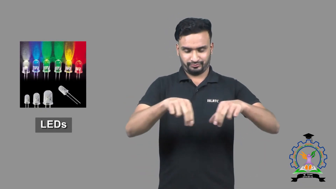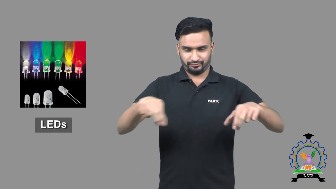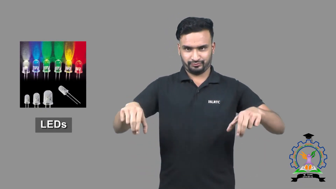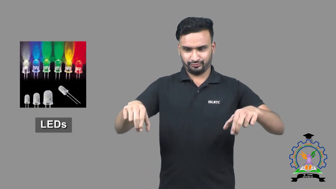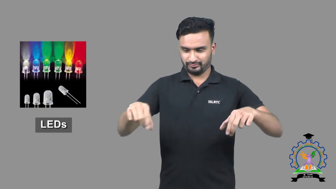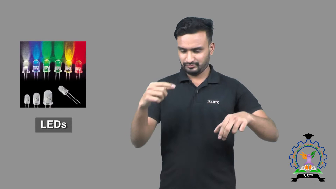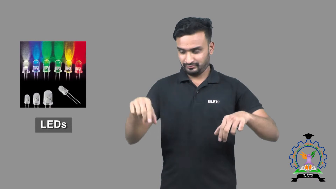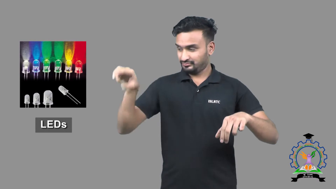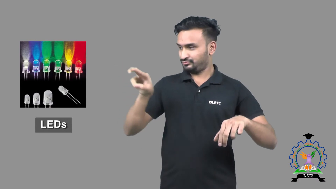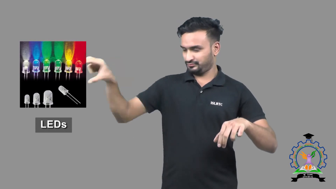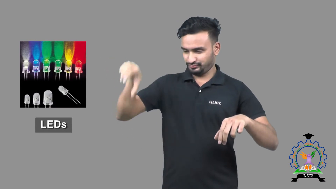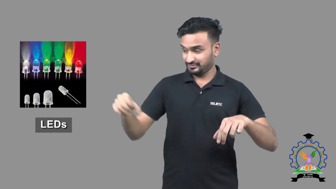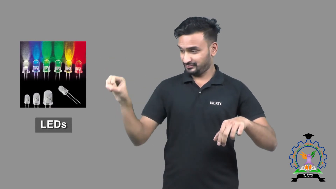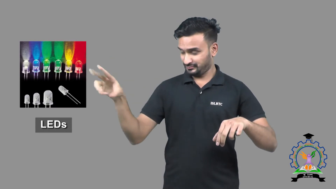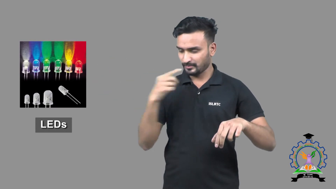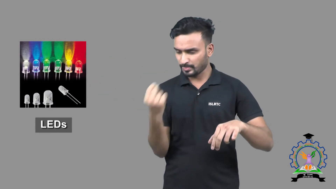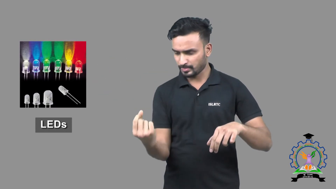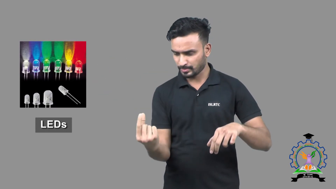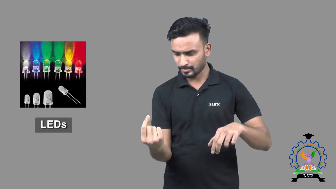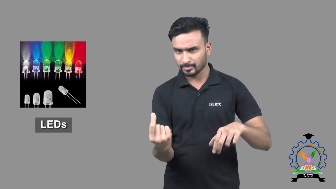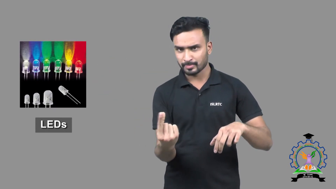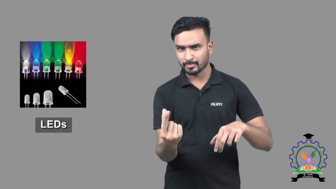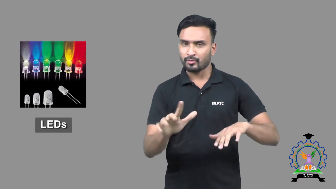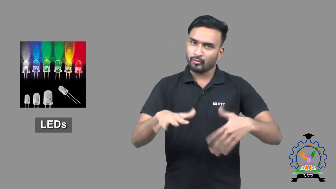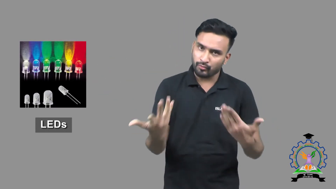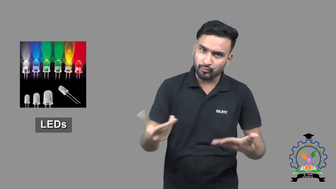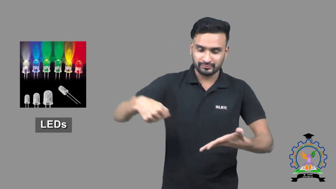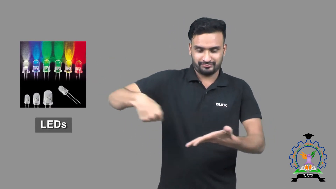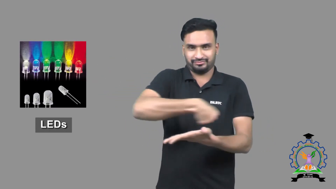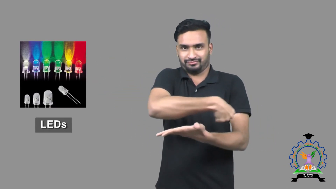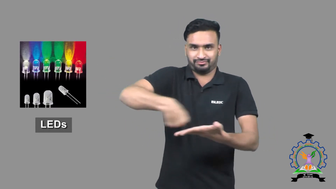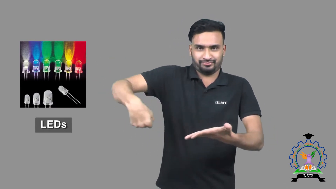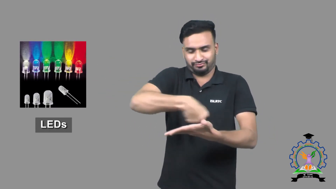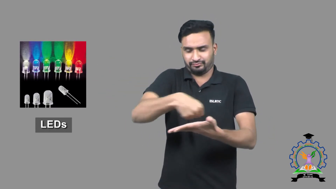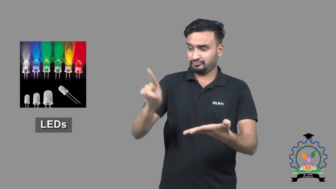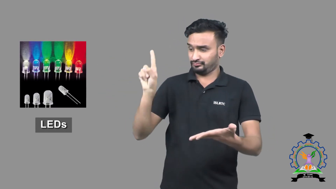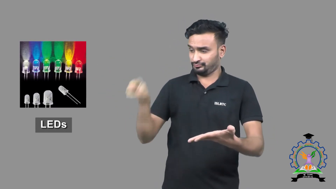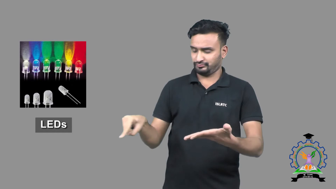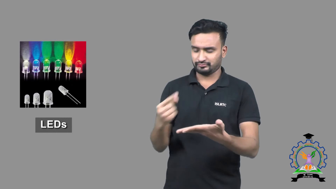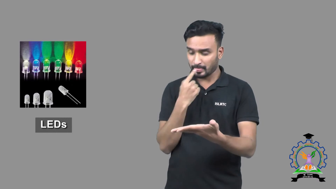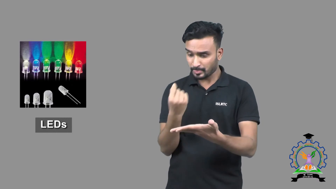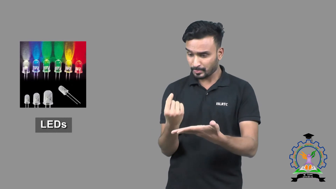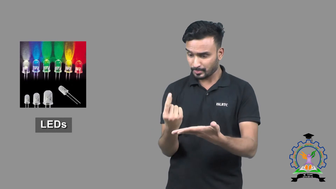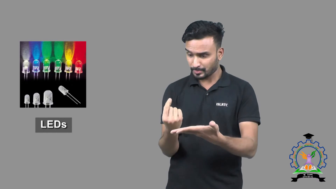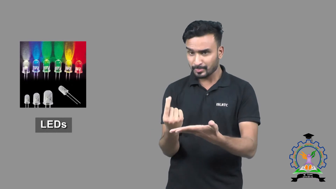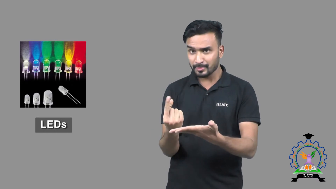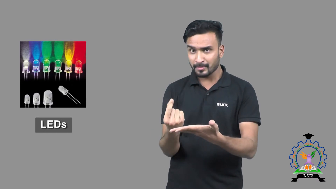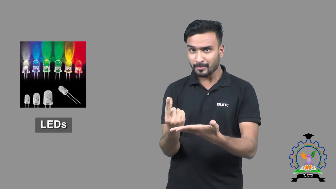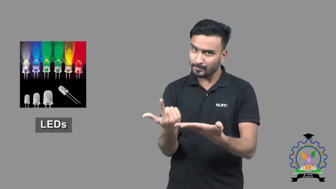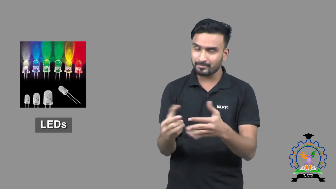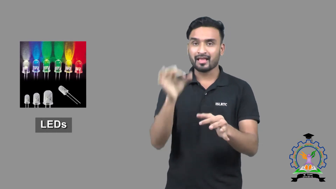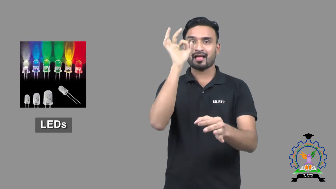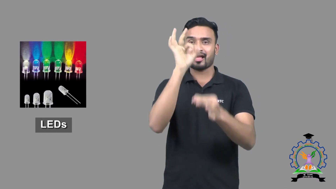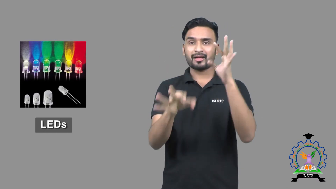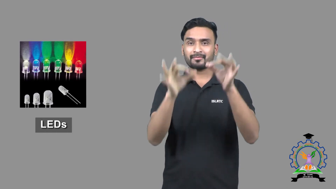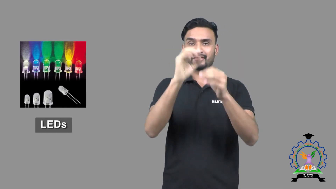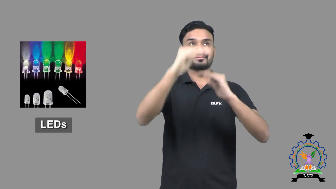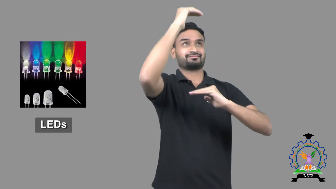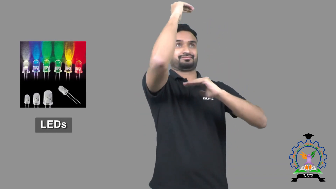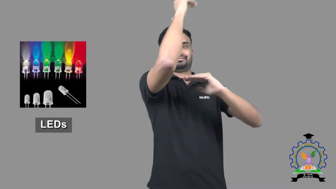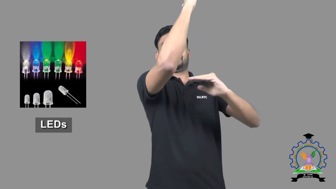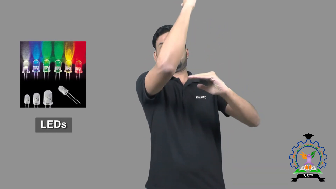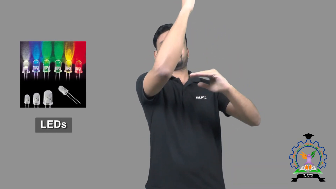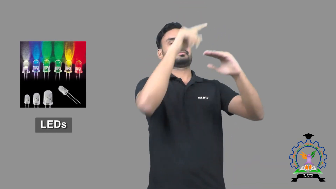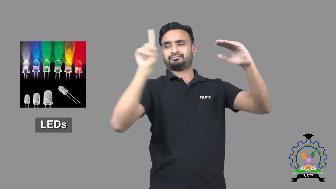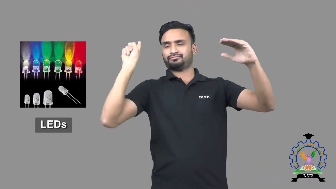LEDs